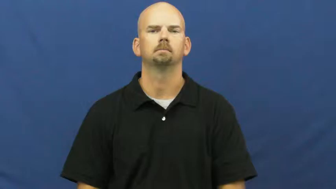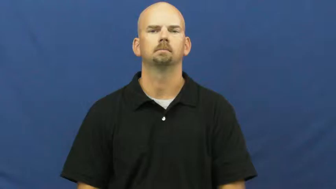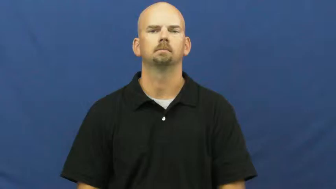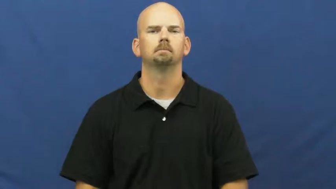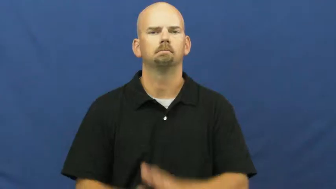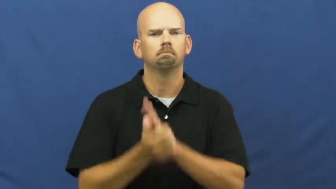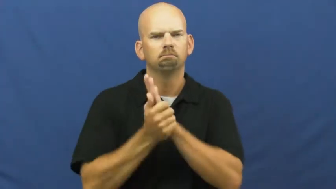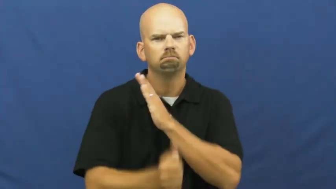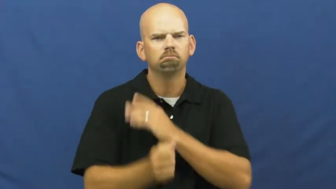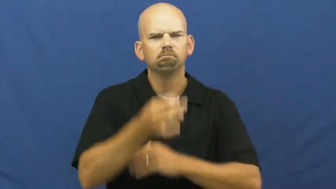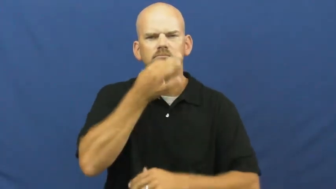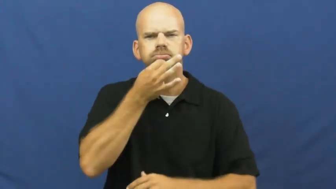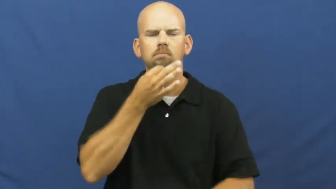artistry